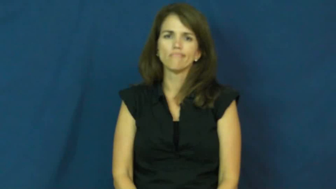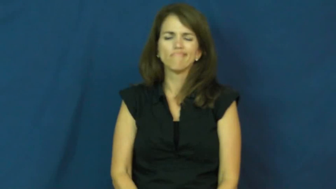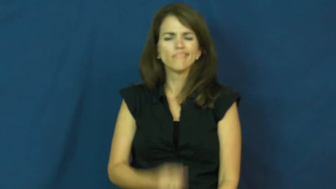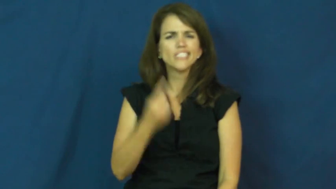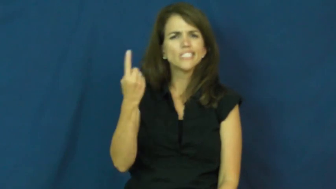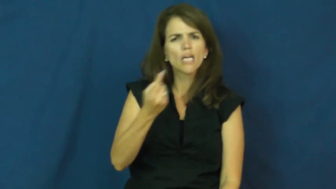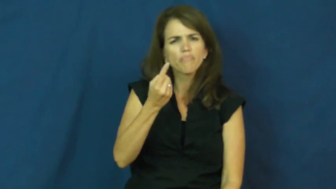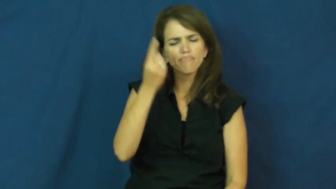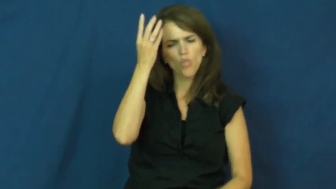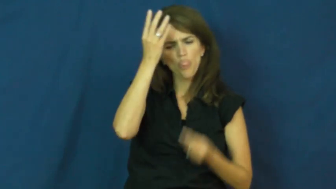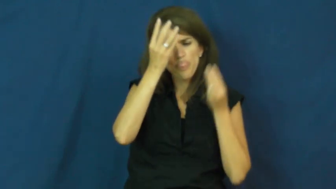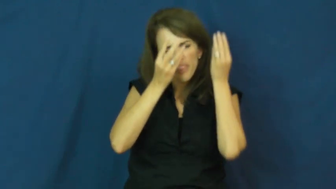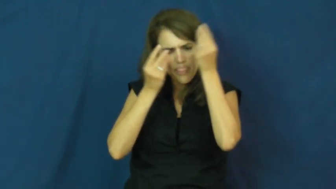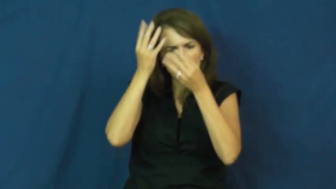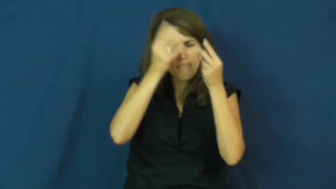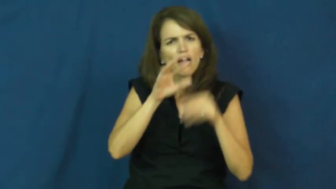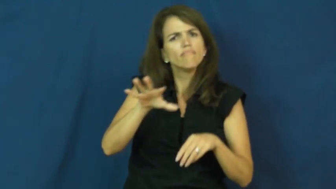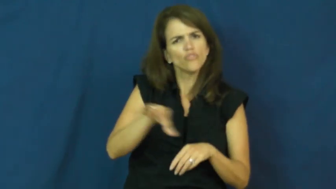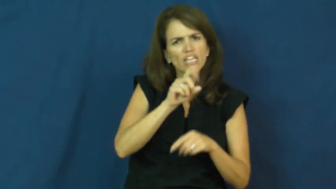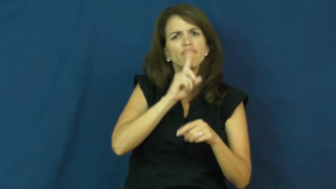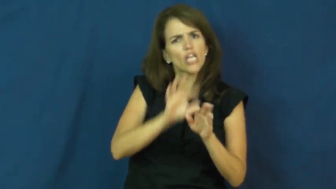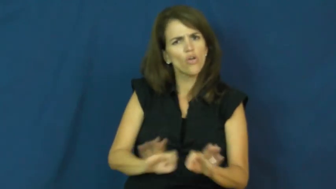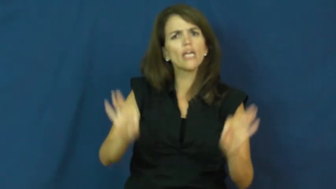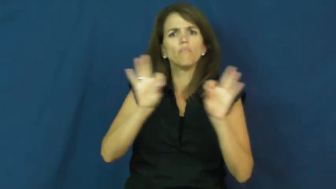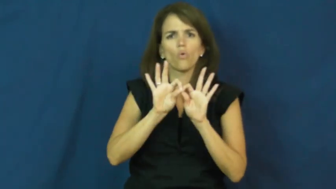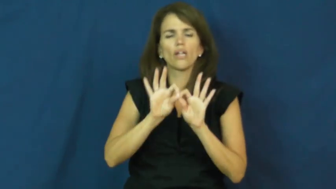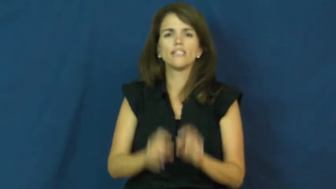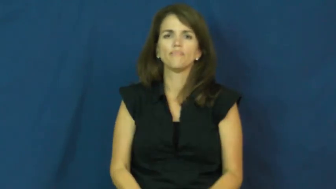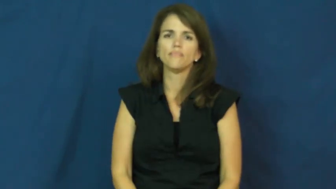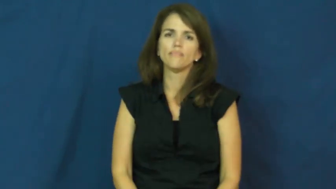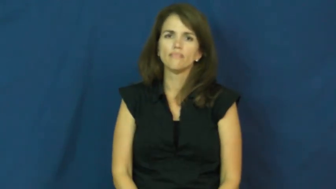food for thought